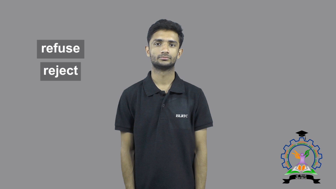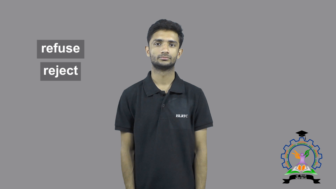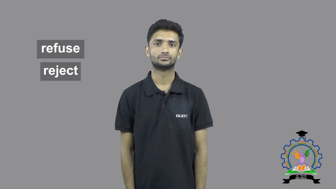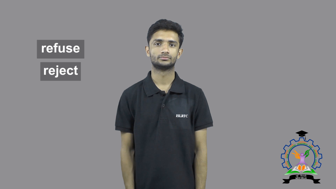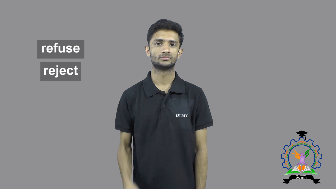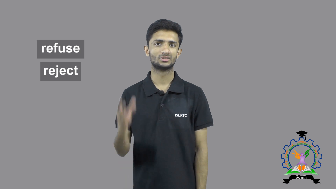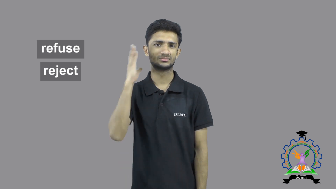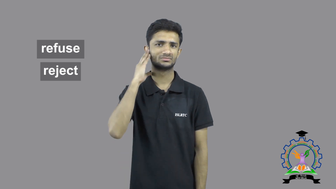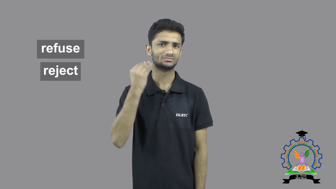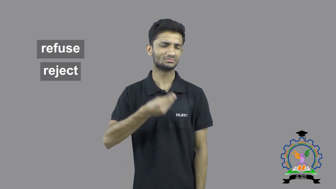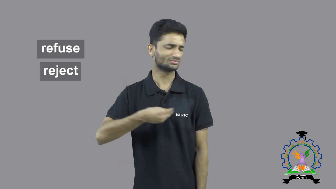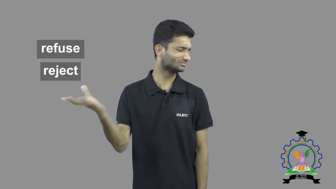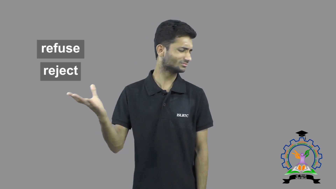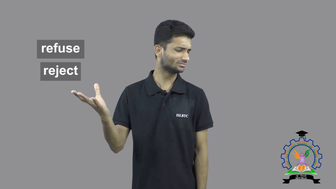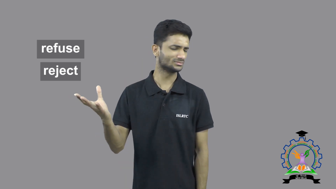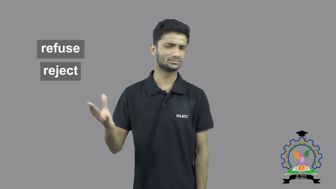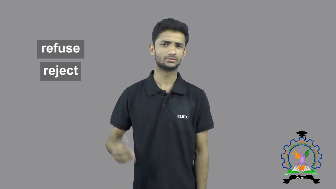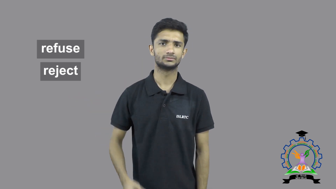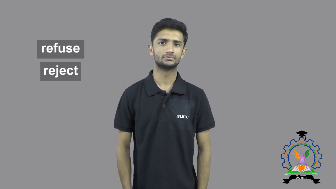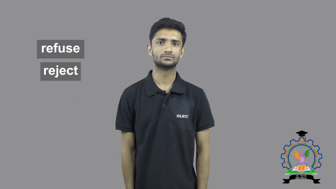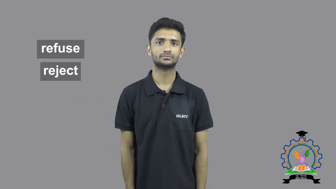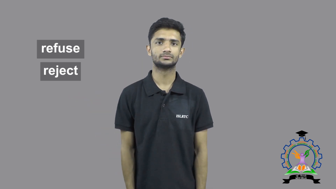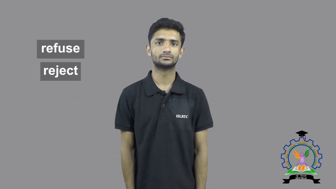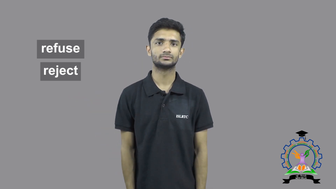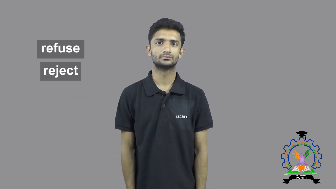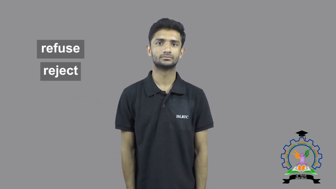refuse, reject